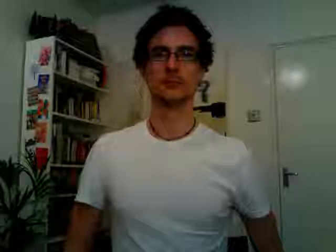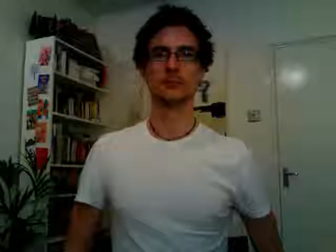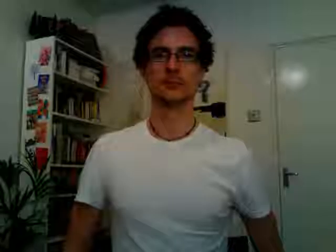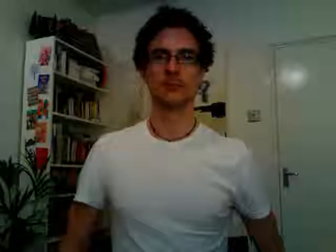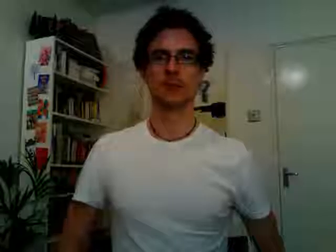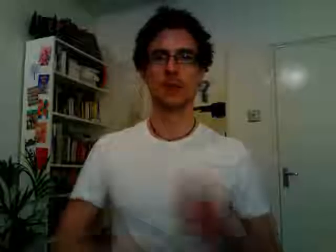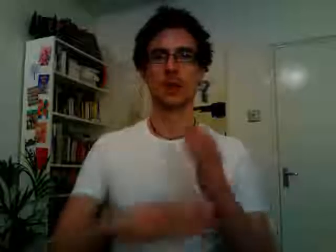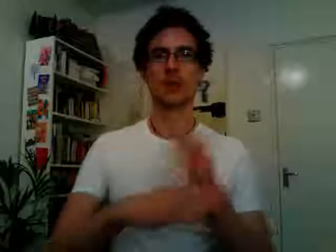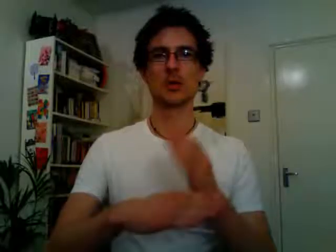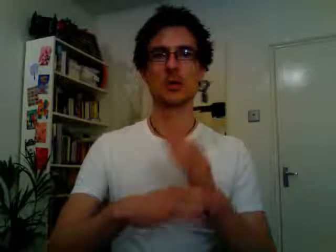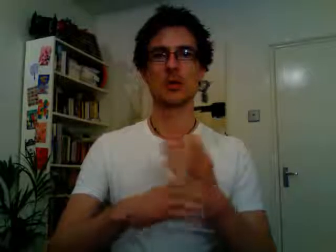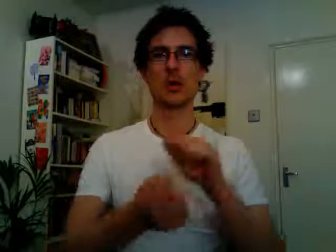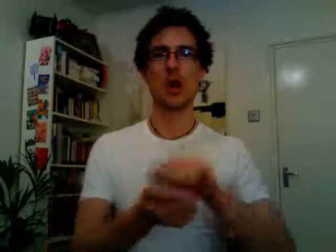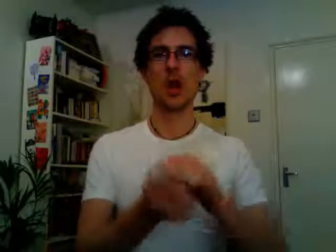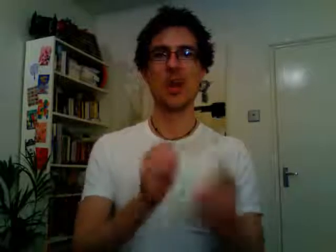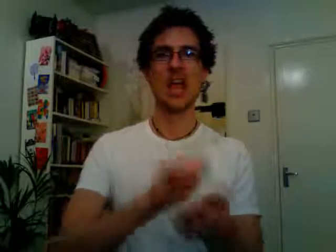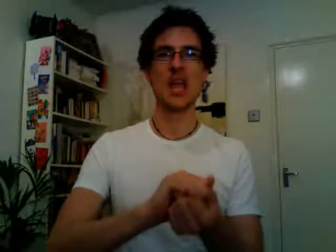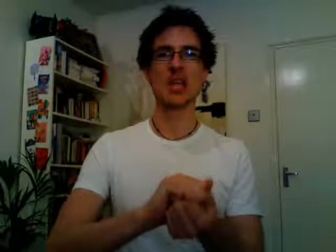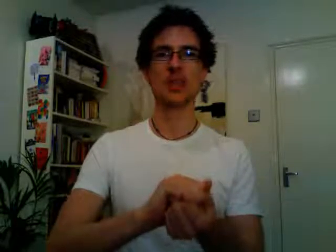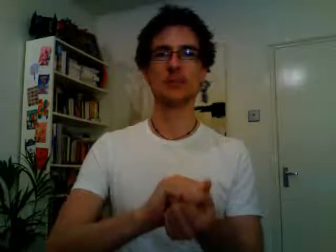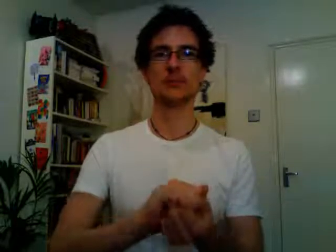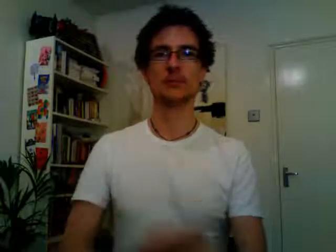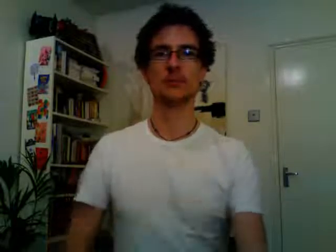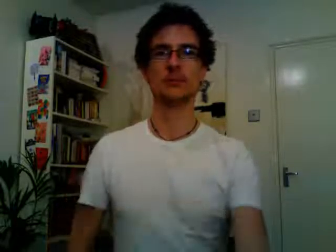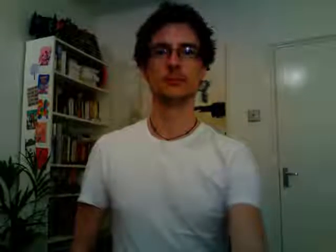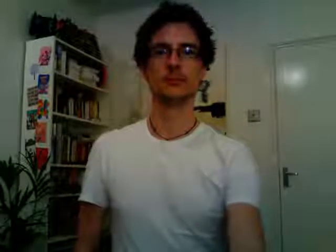collegue